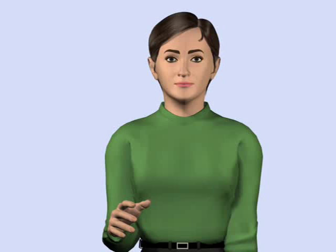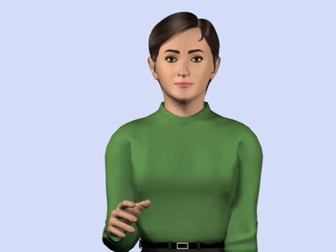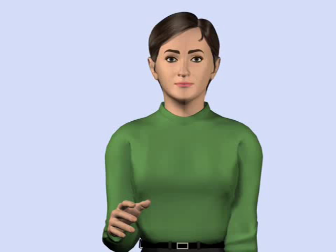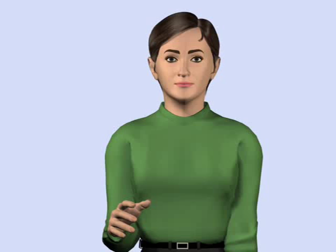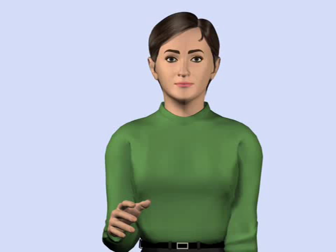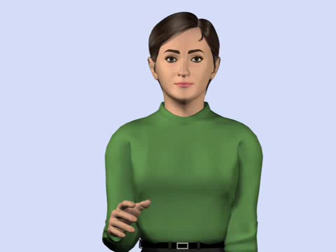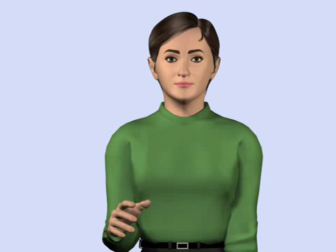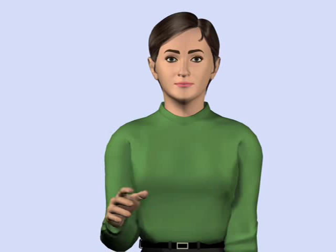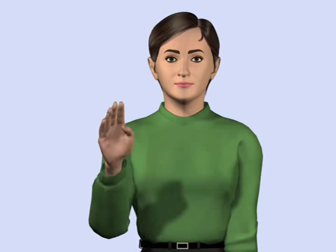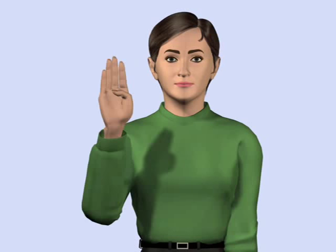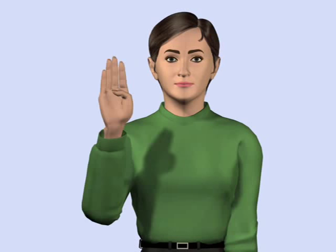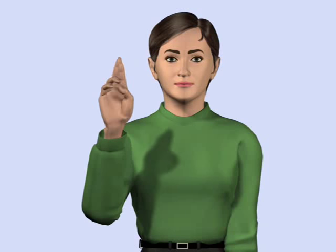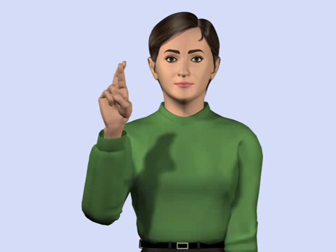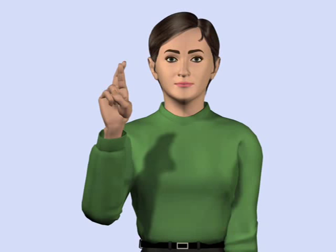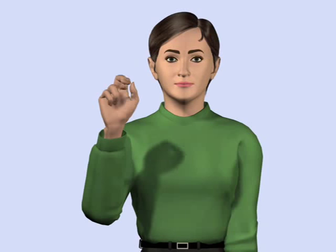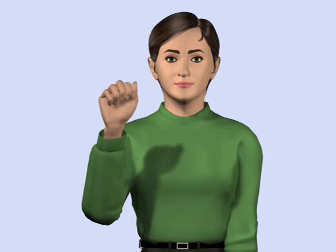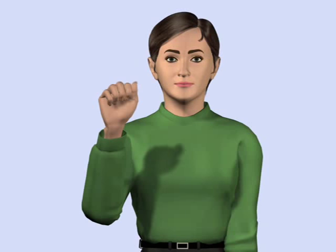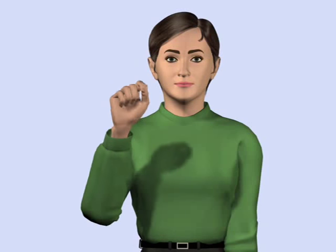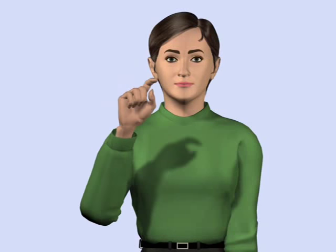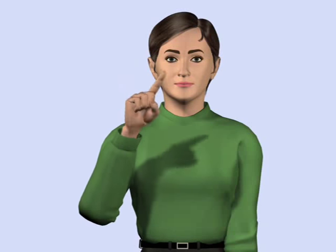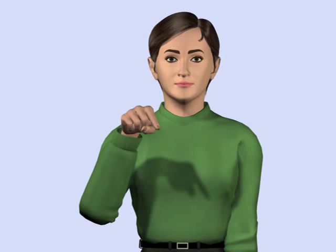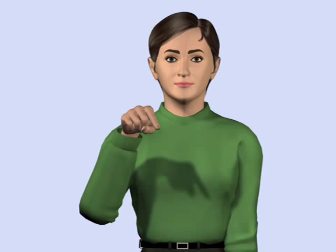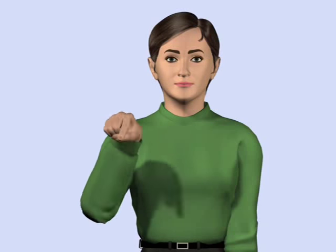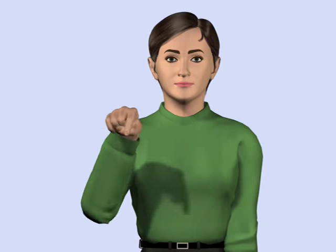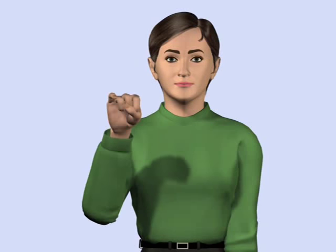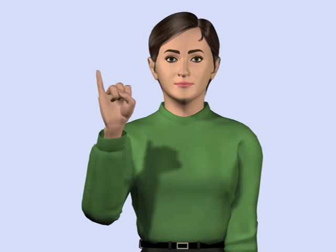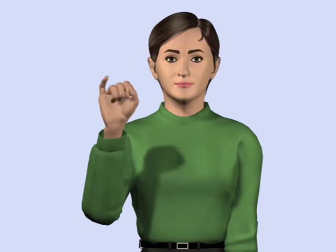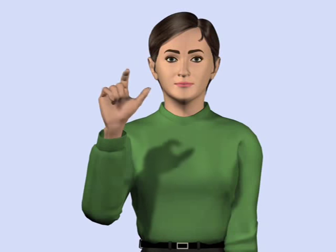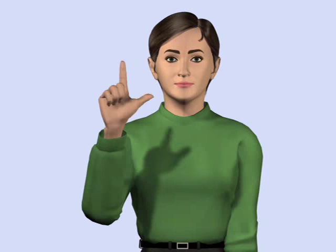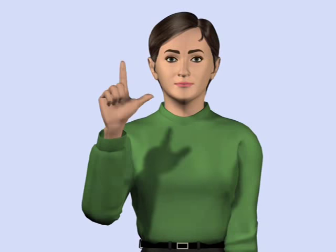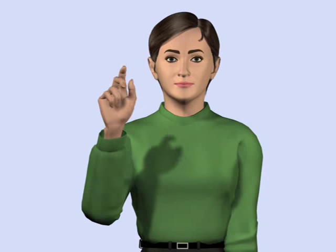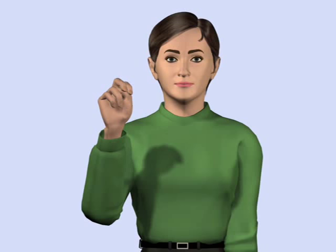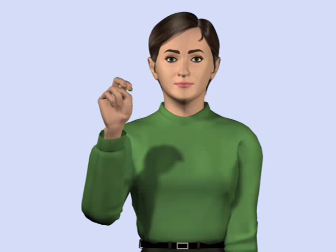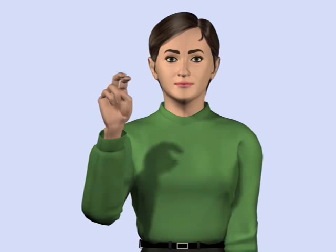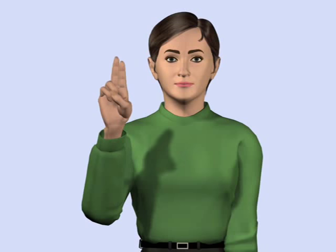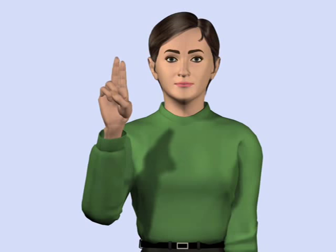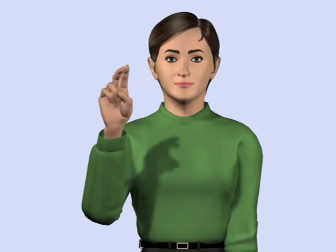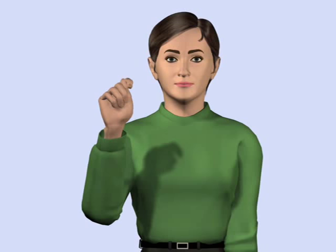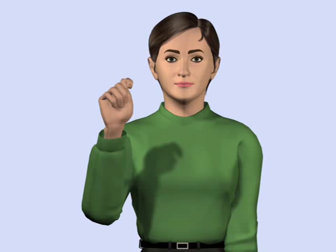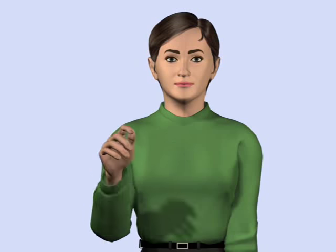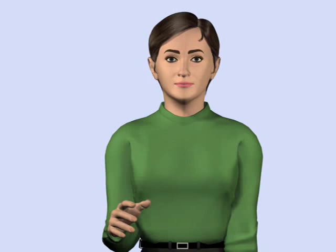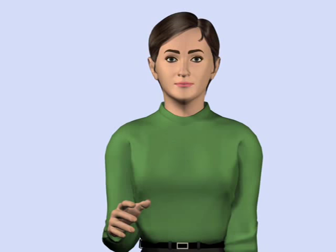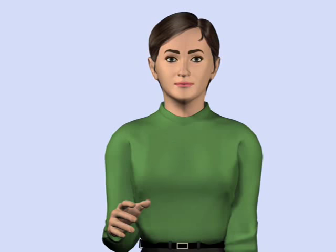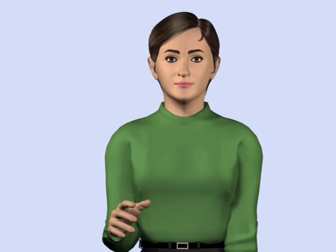brazil nut